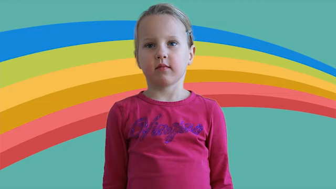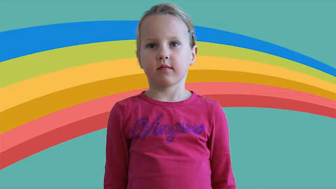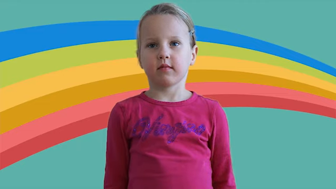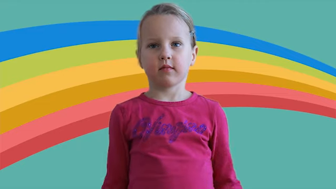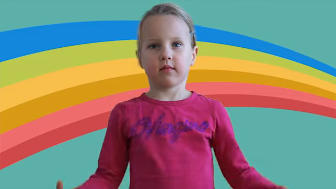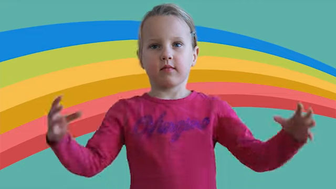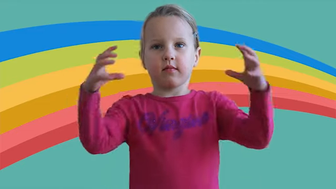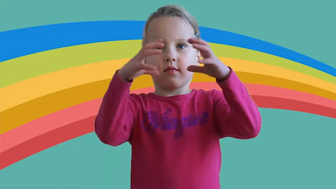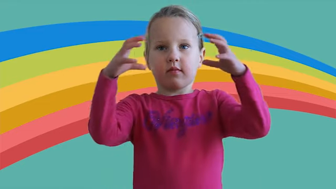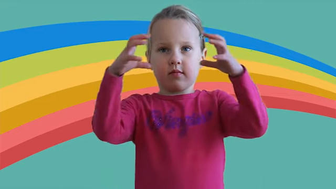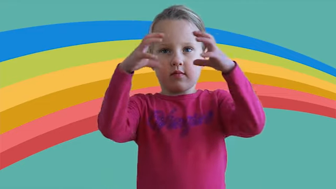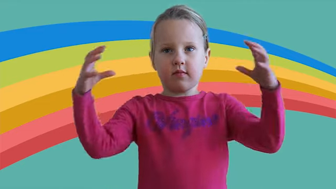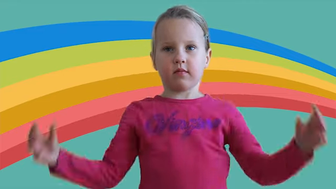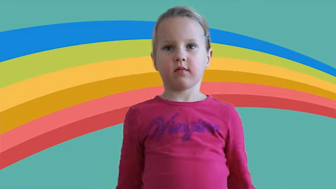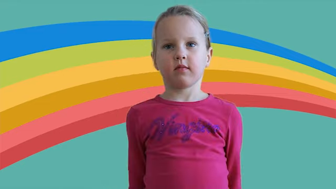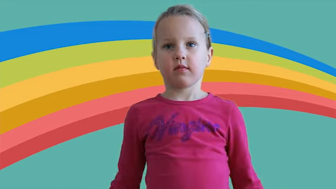Ball